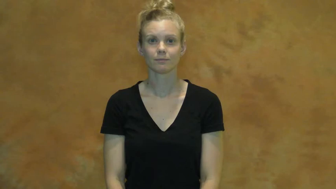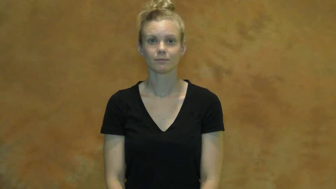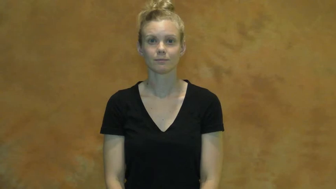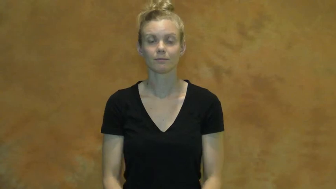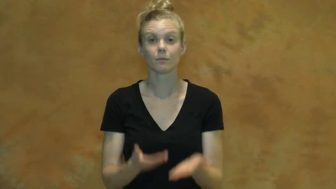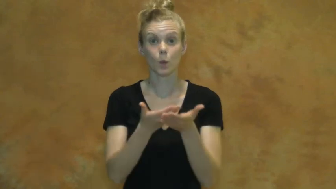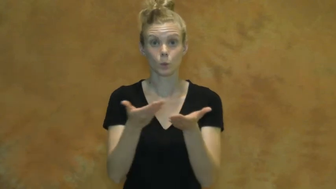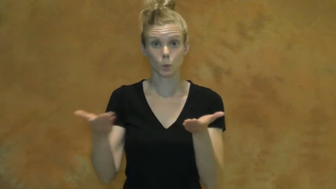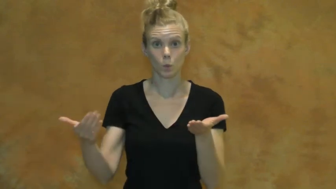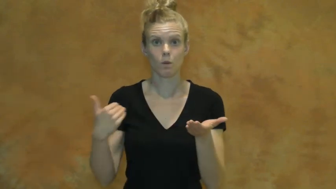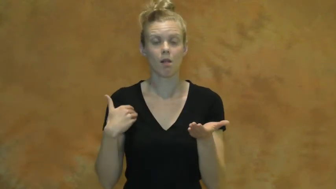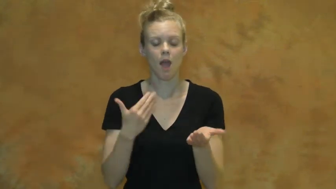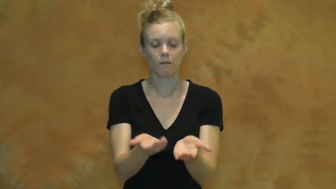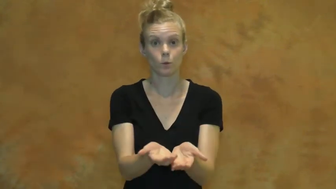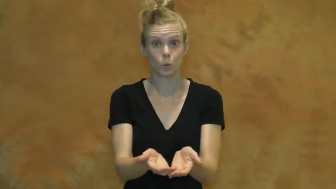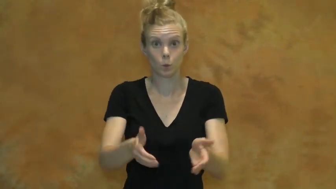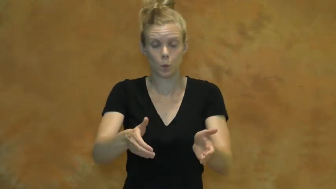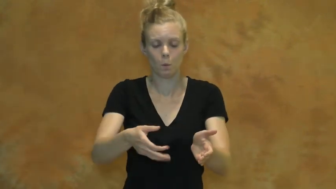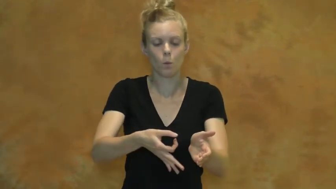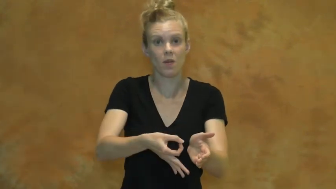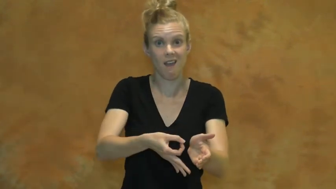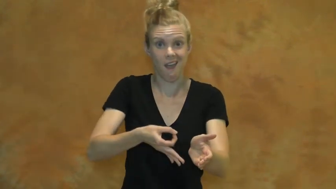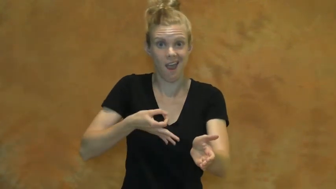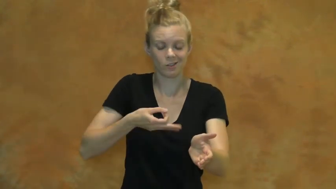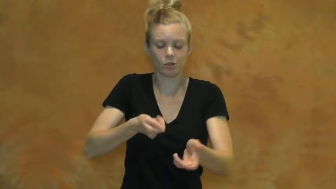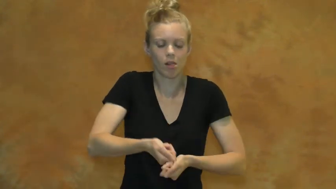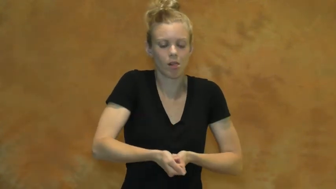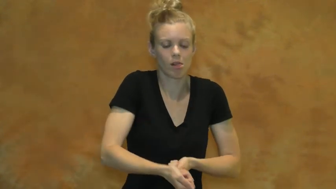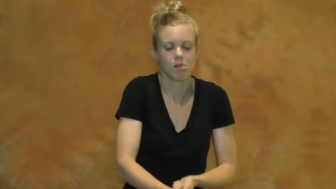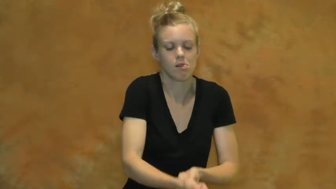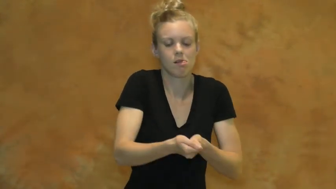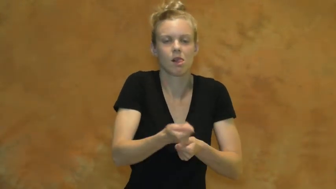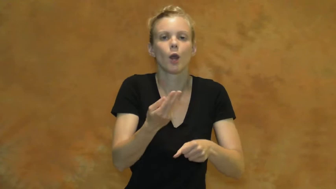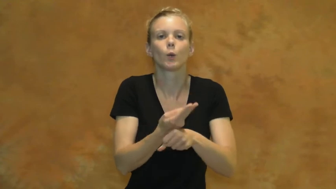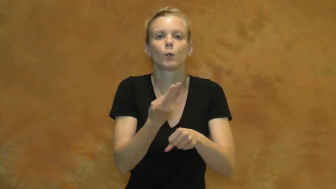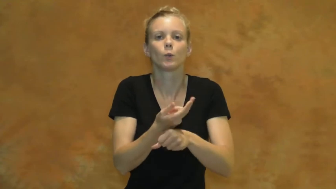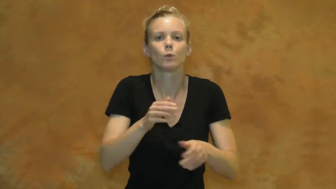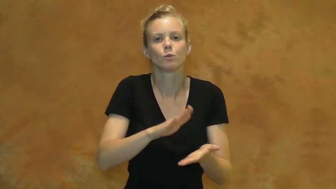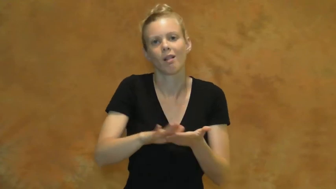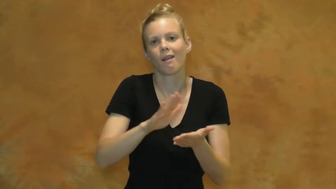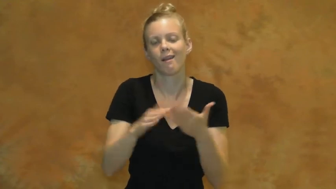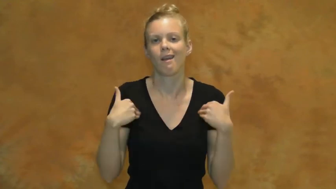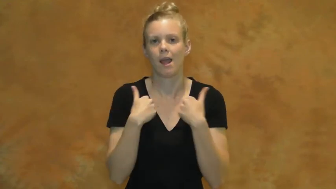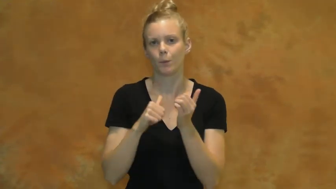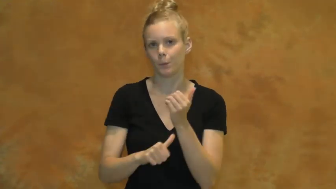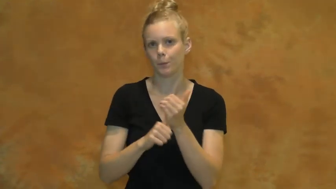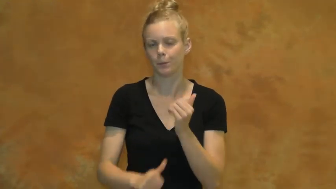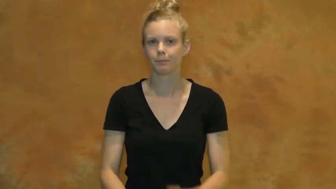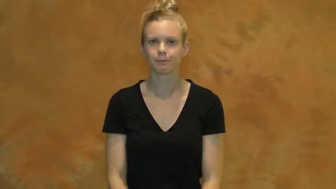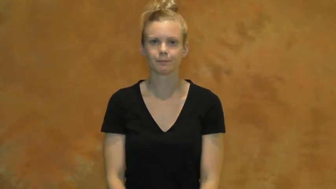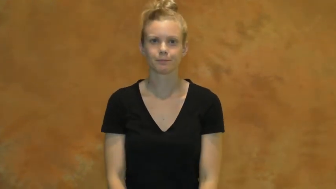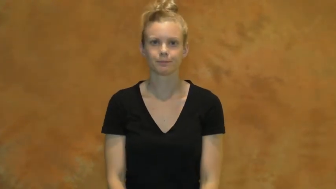pooper scooper